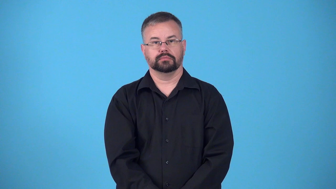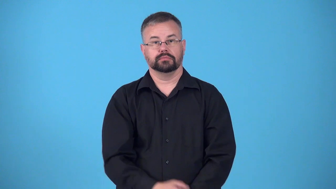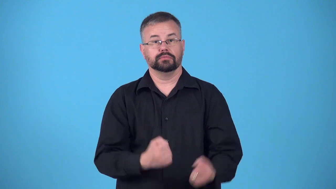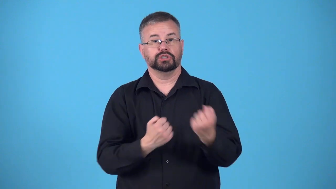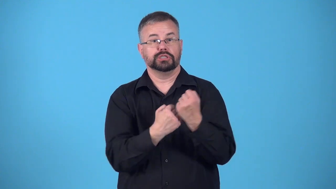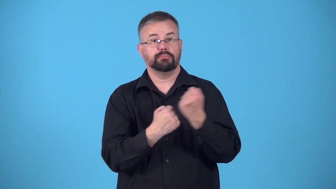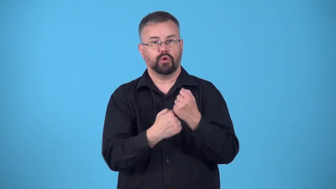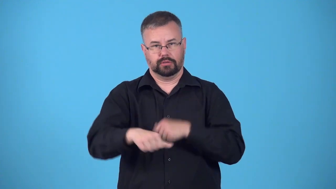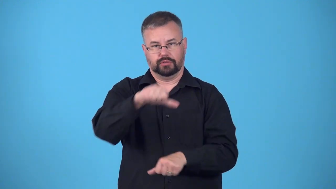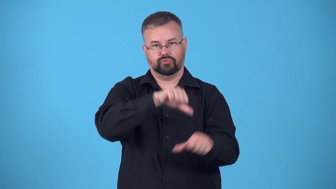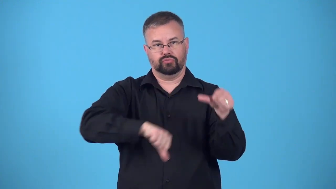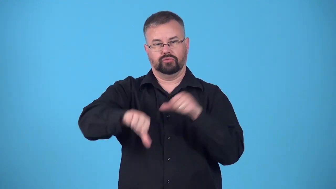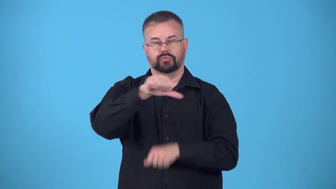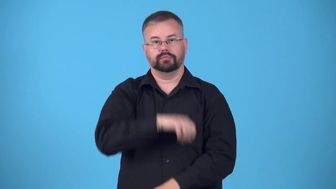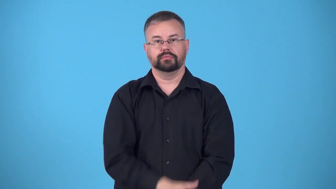stick together